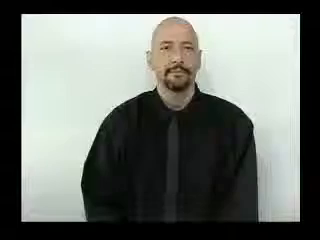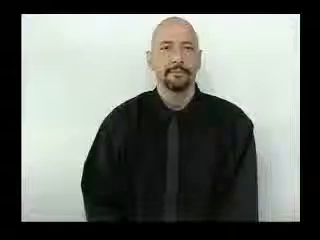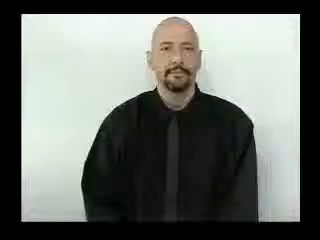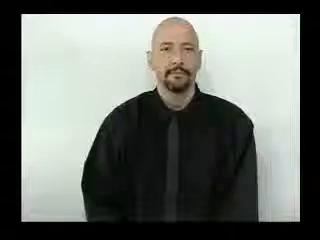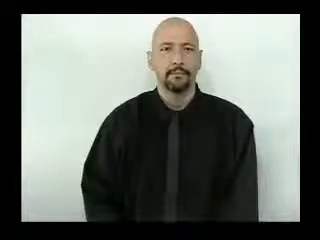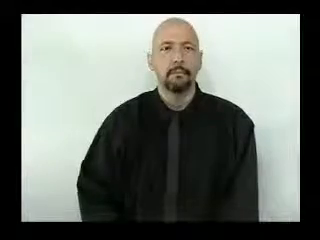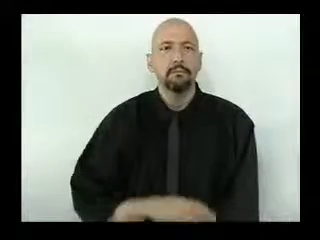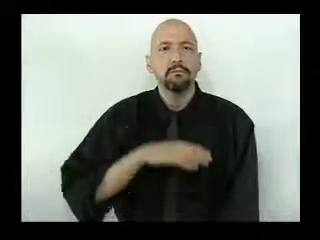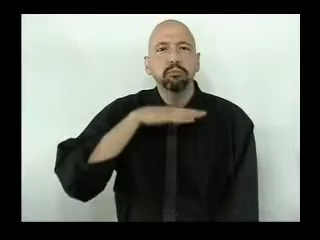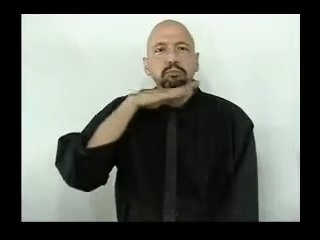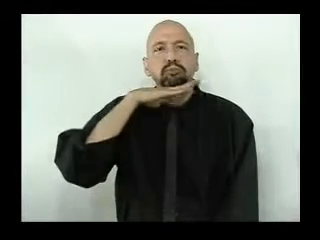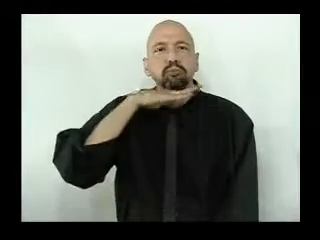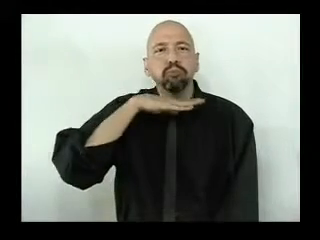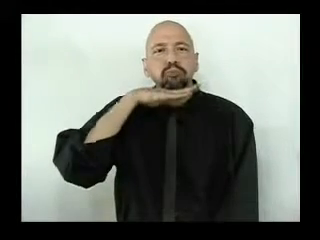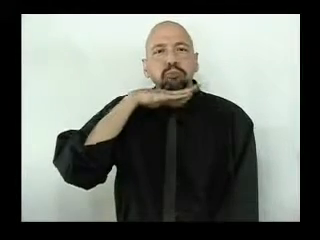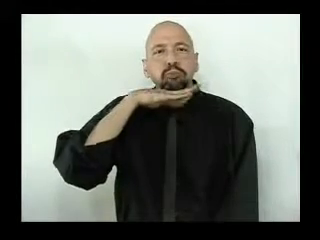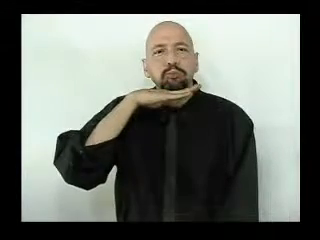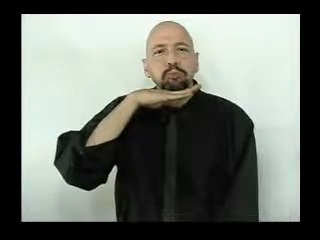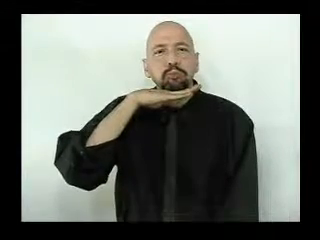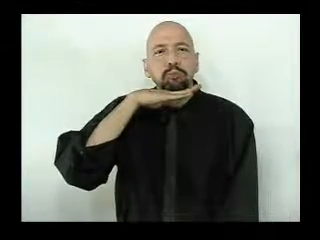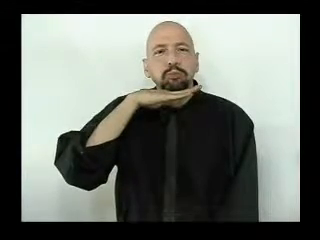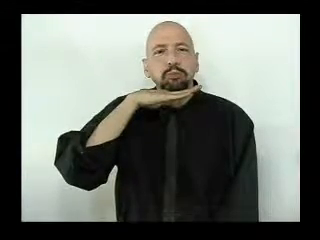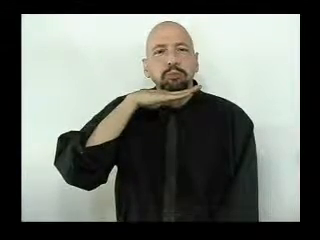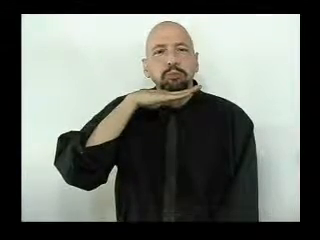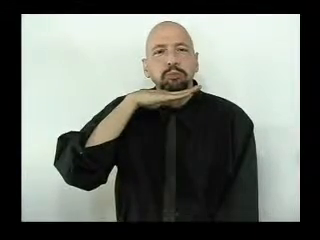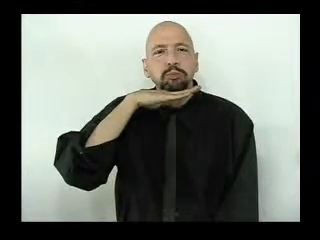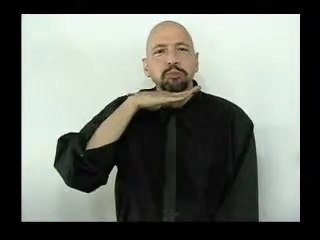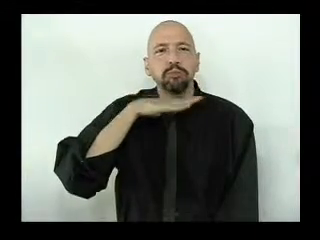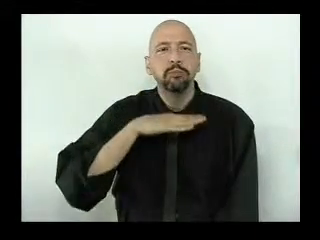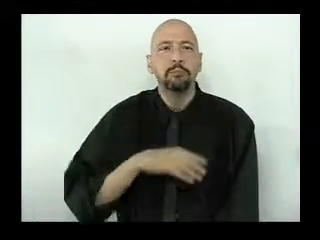FULL